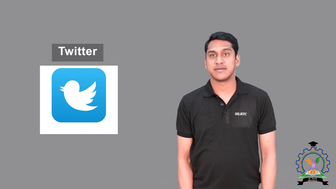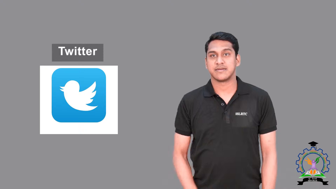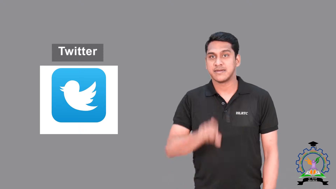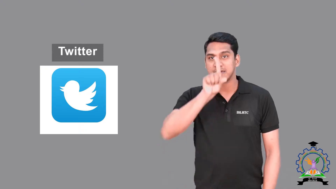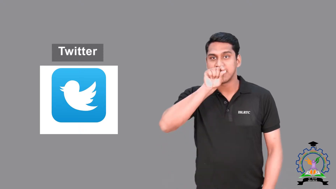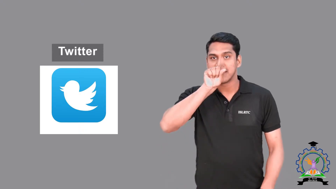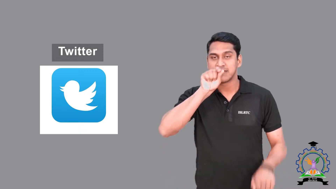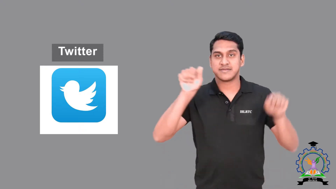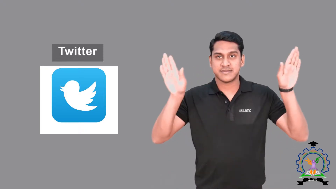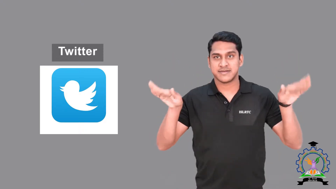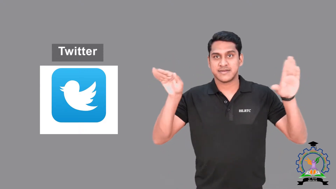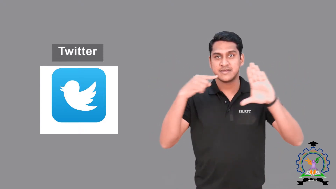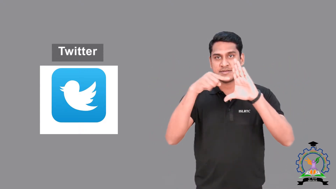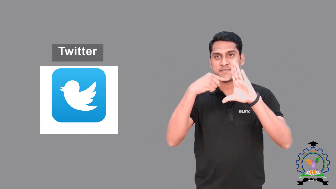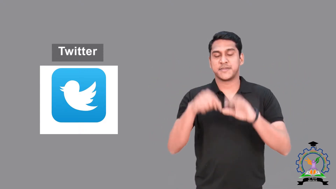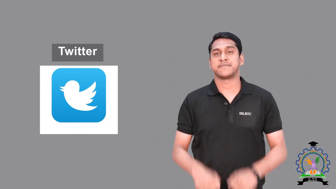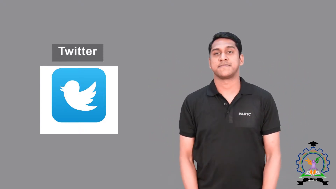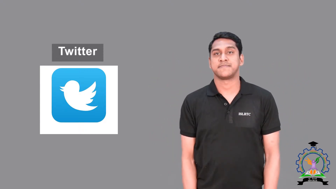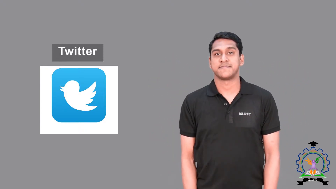Twitter